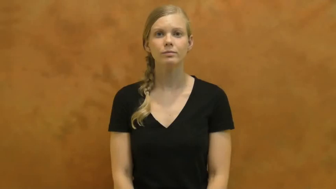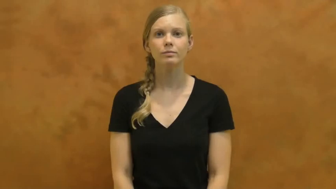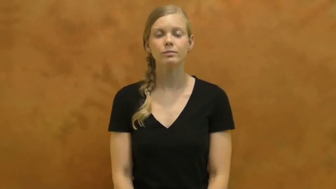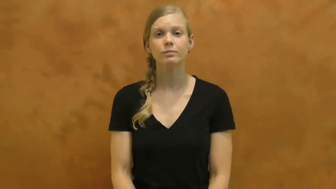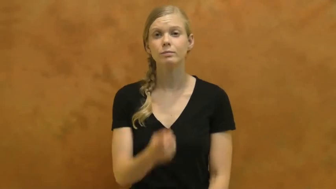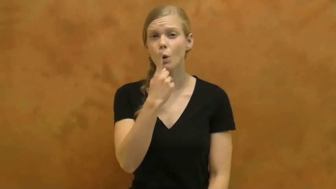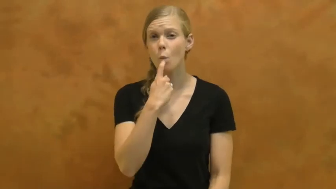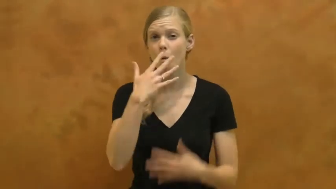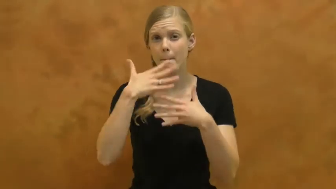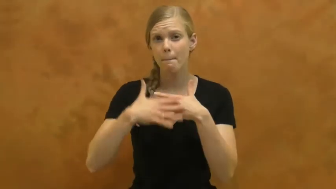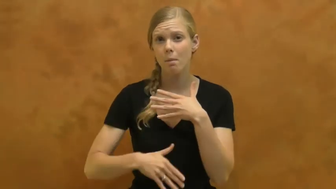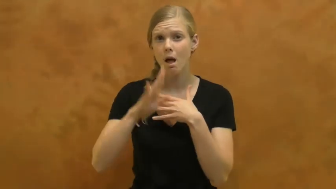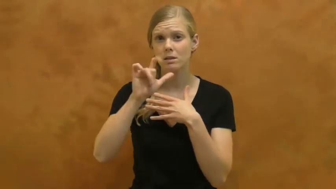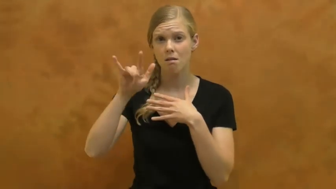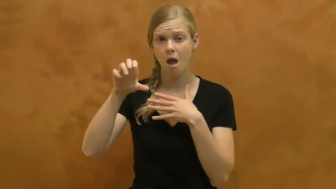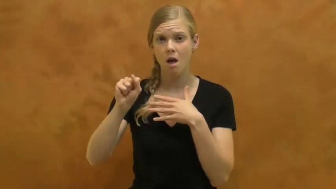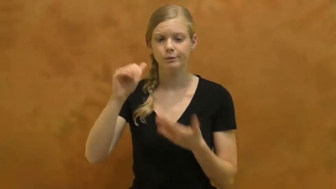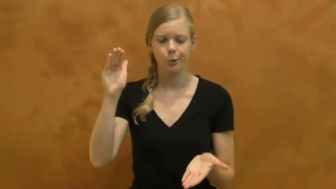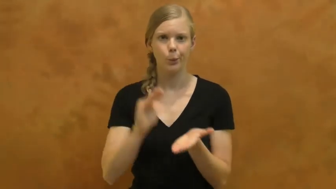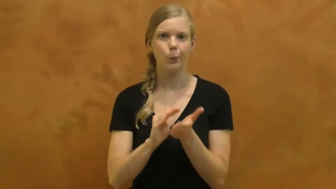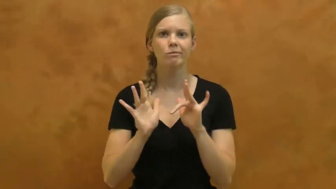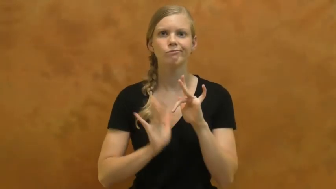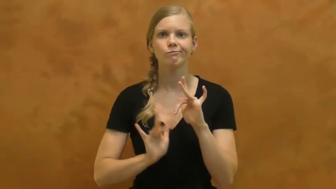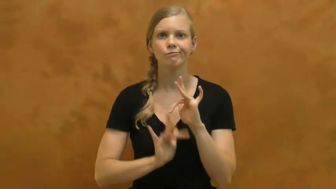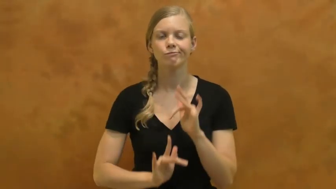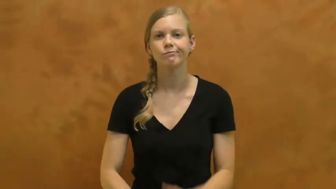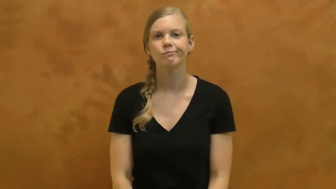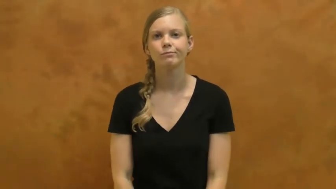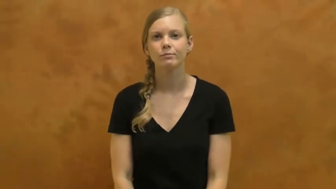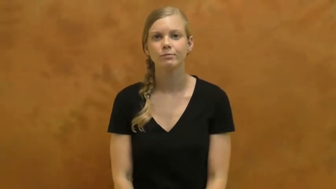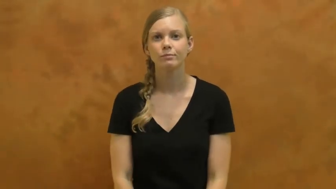anaemia